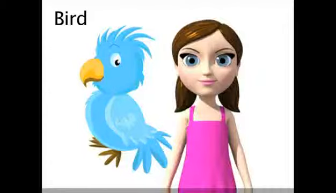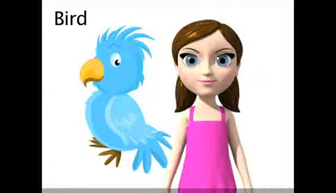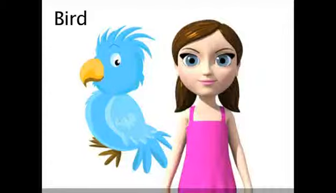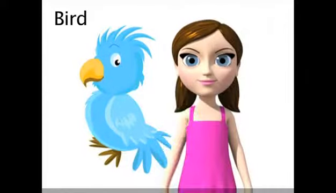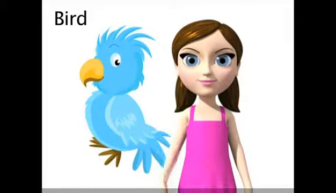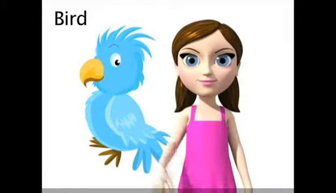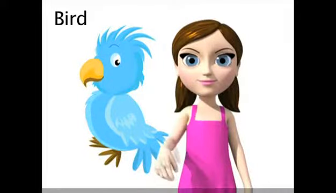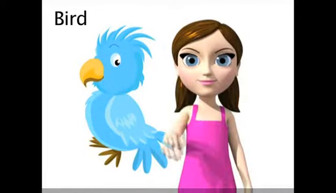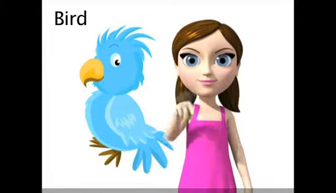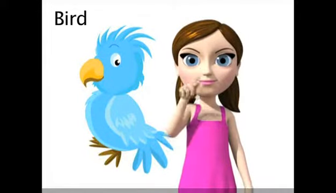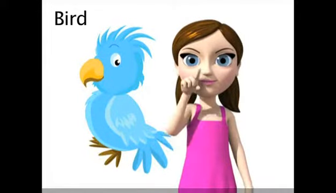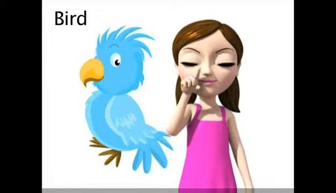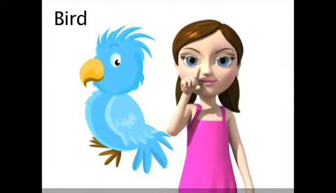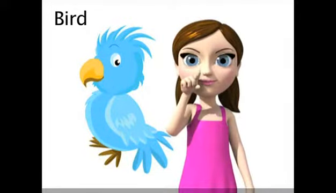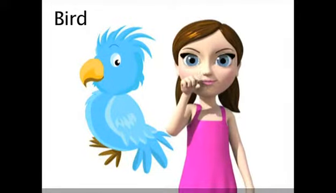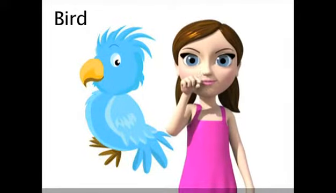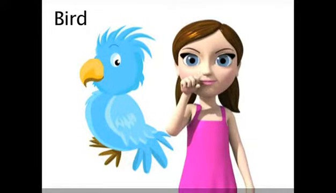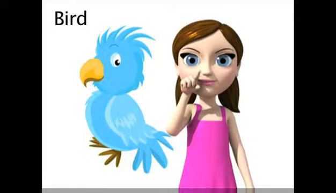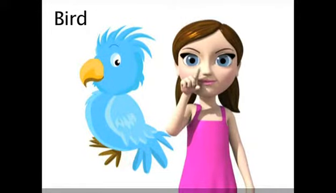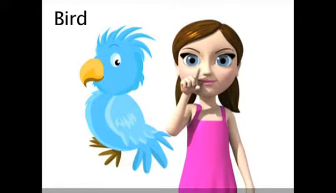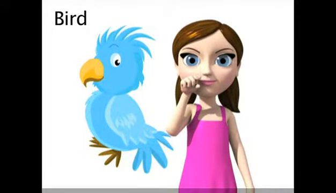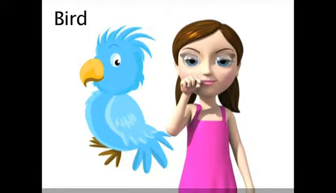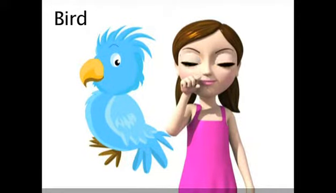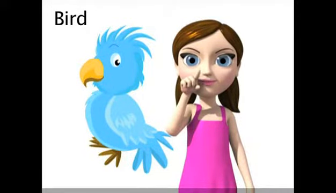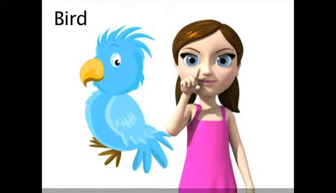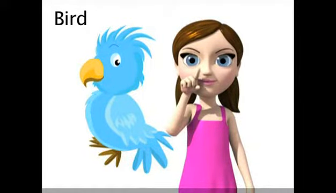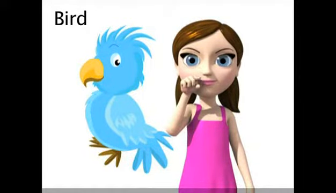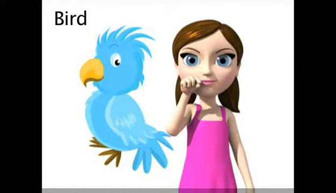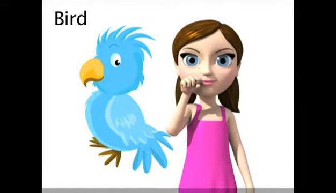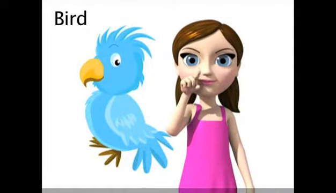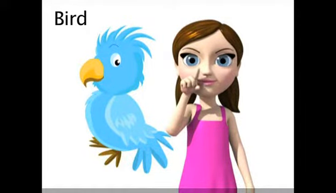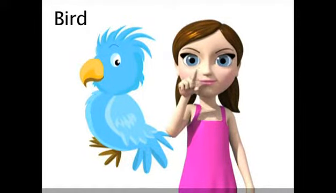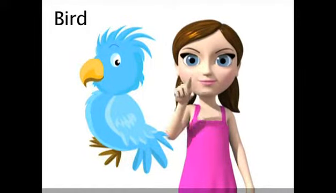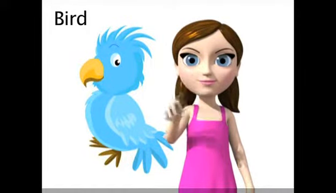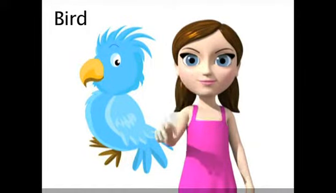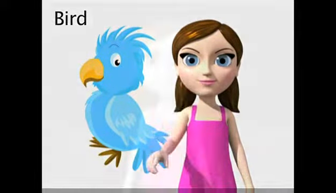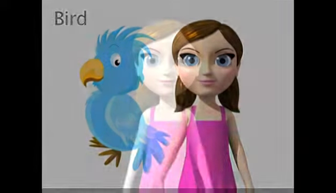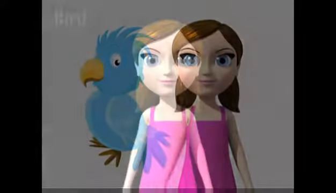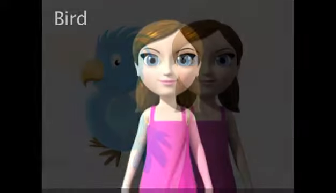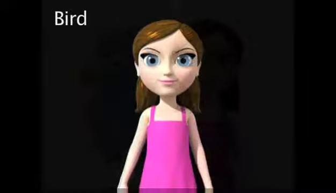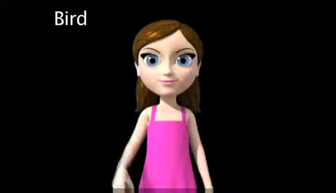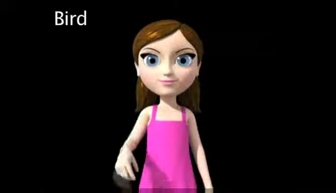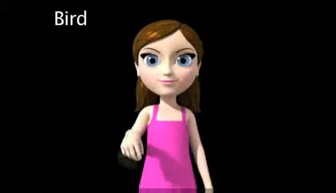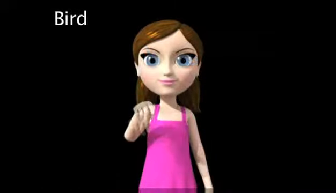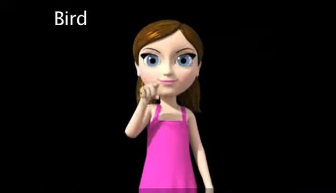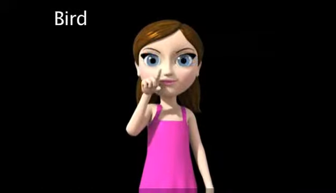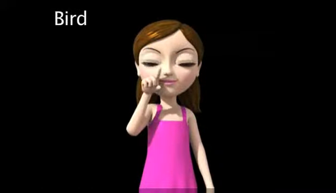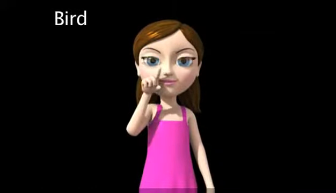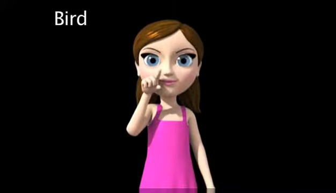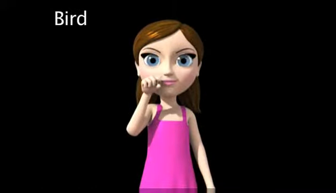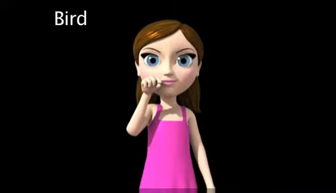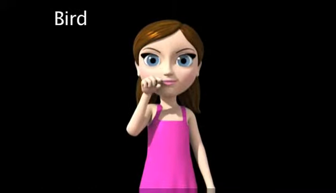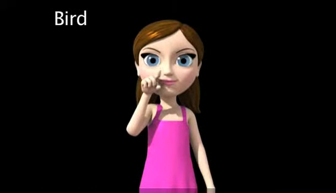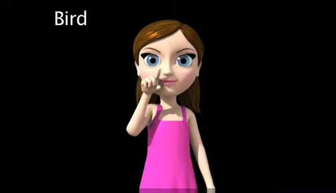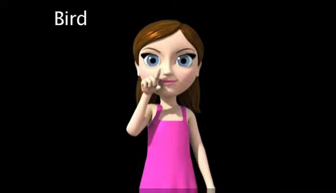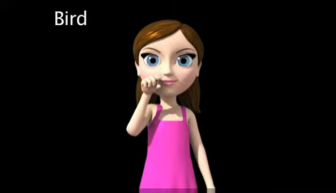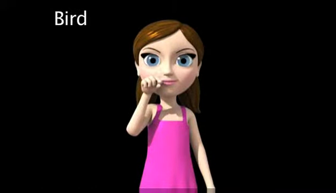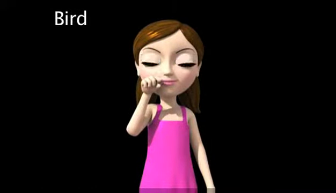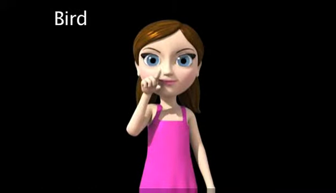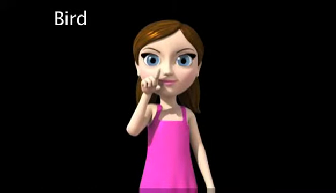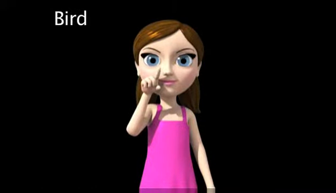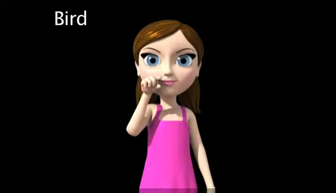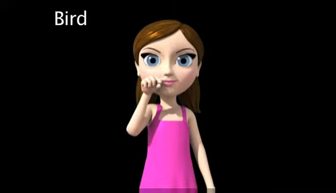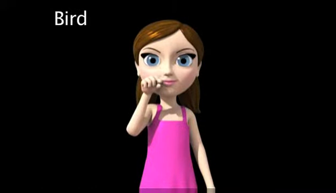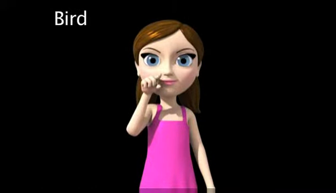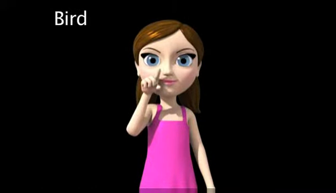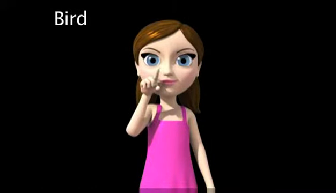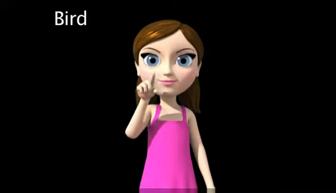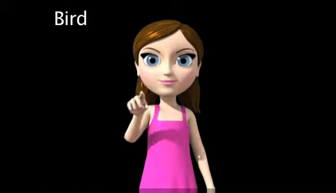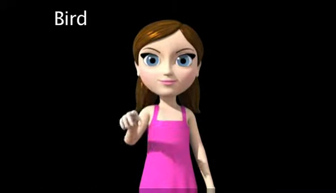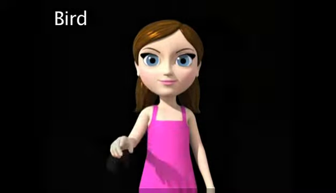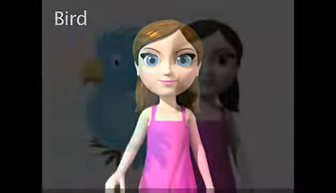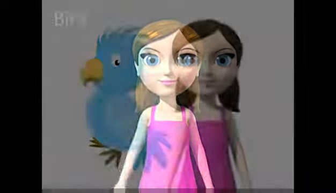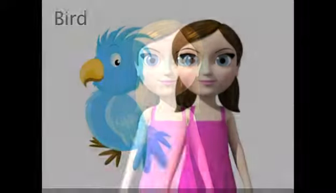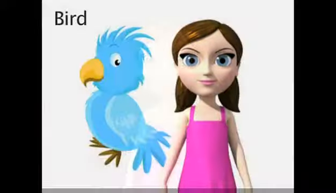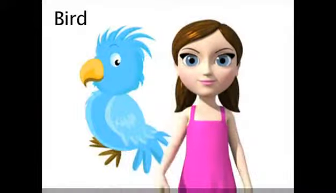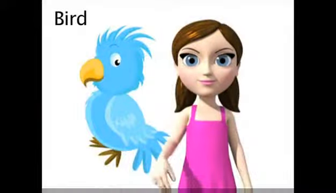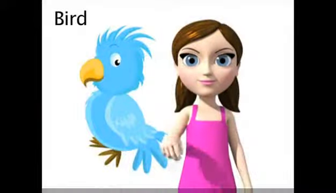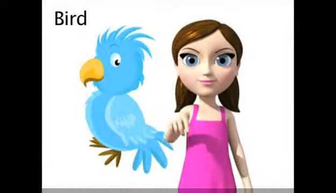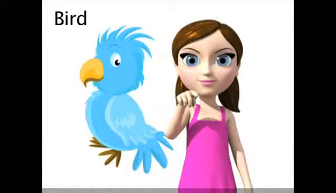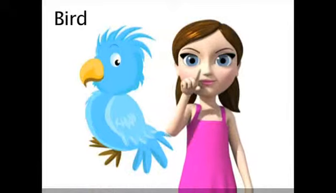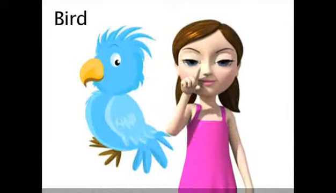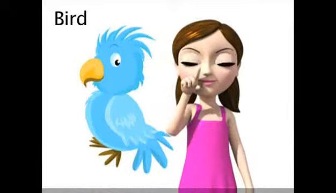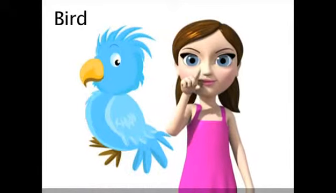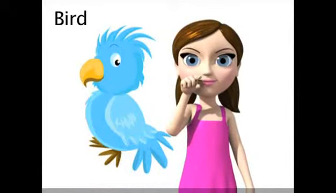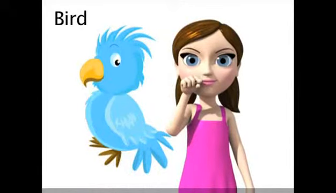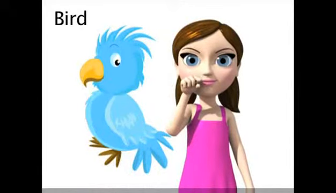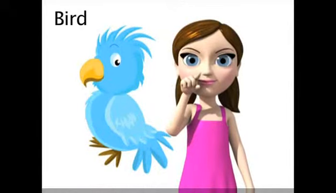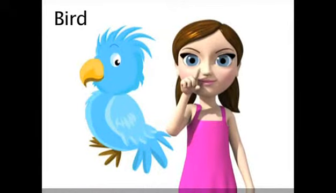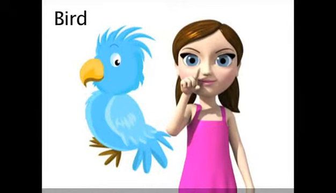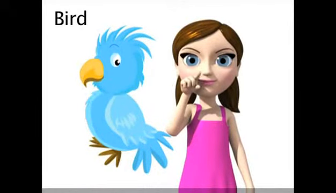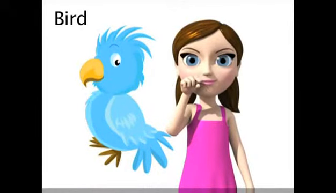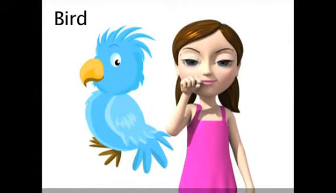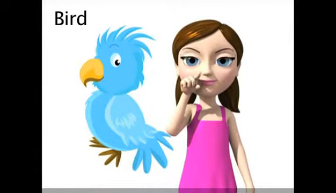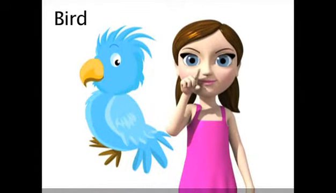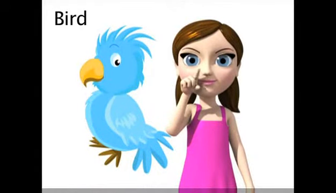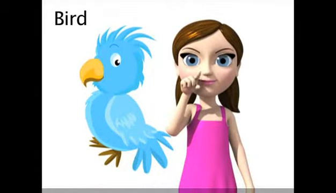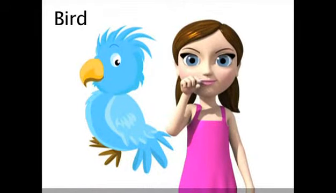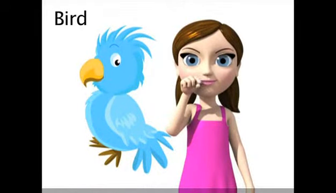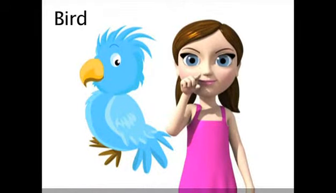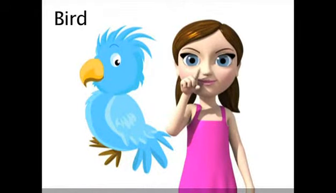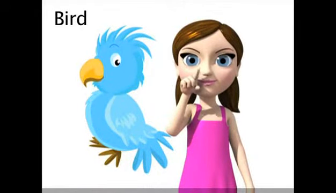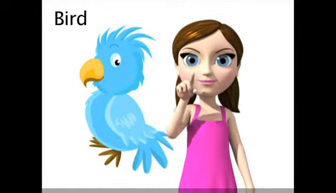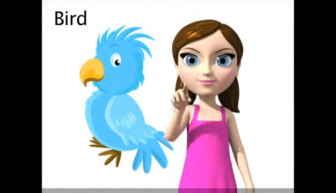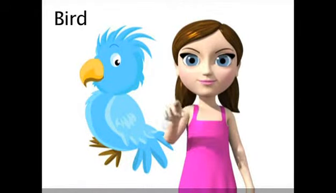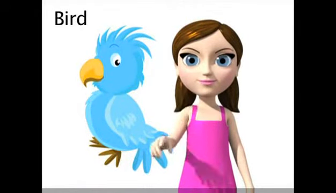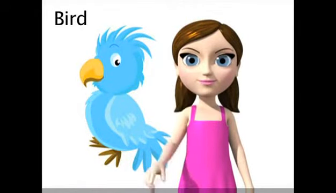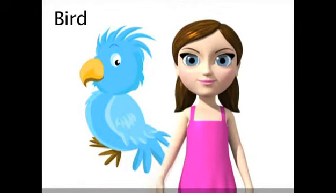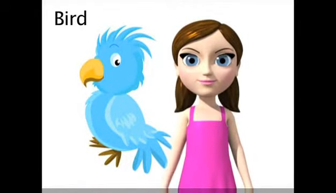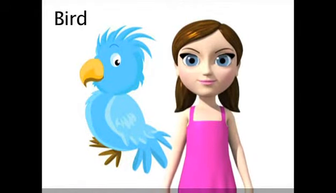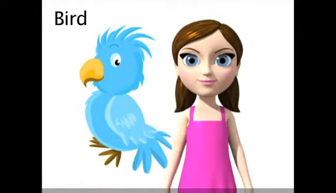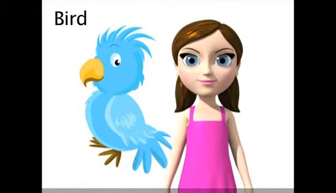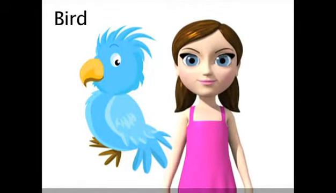Bird